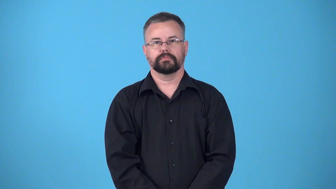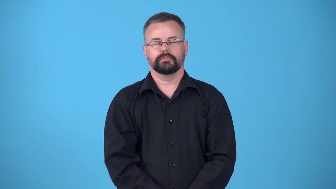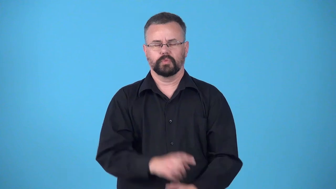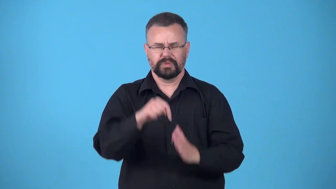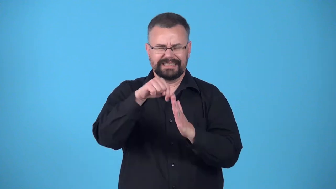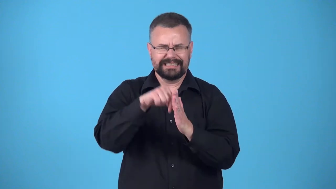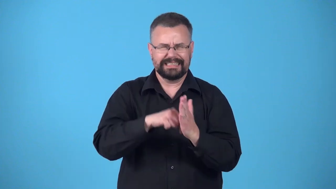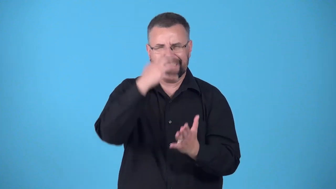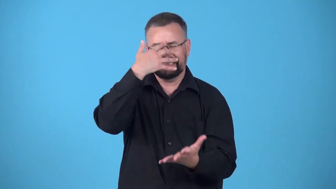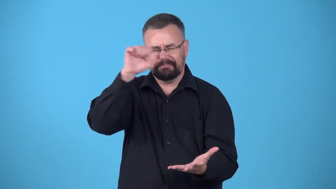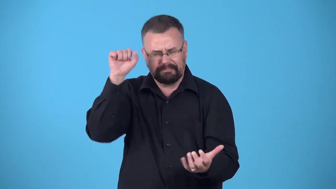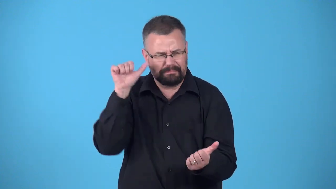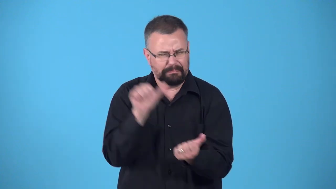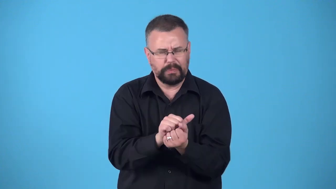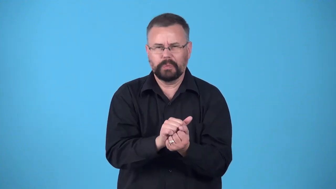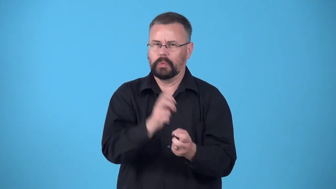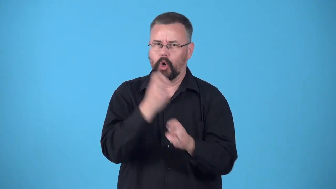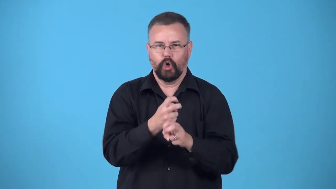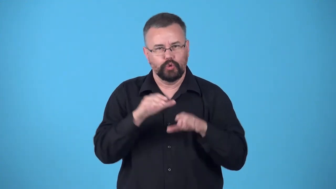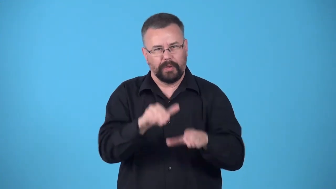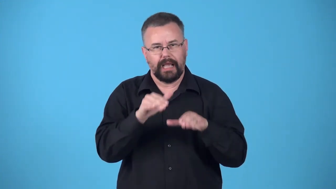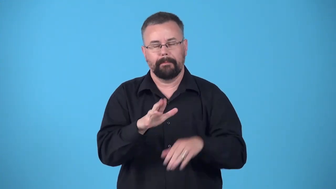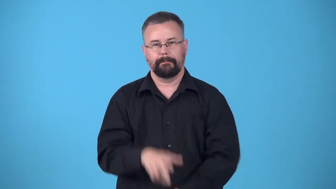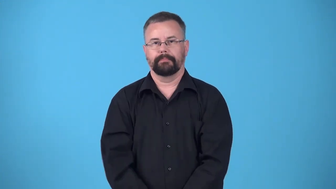deep sleep